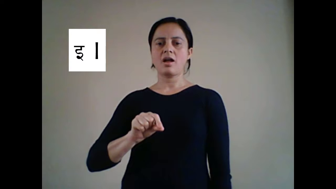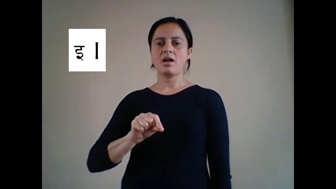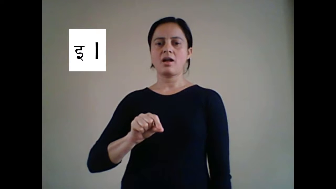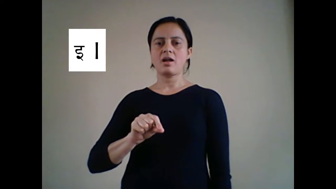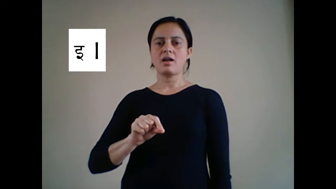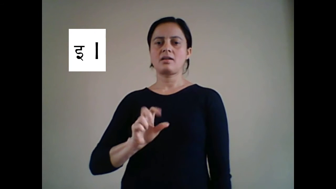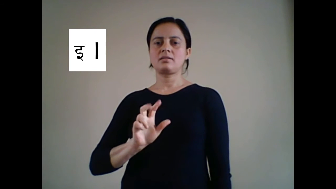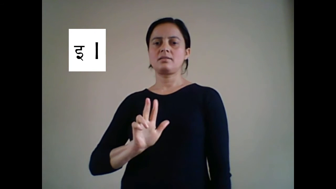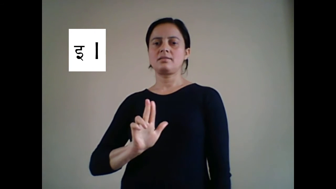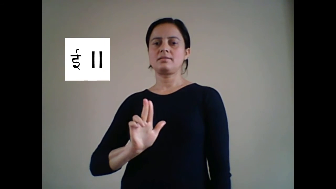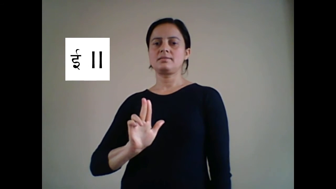letternepalI